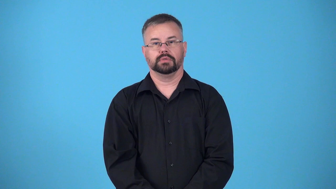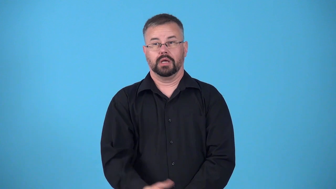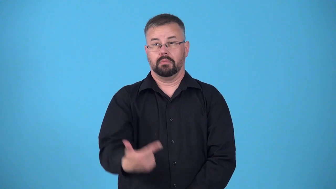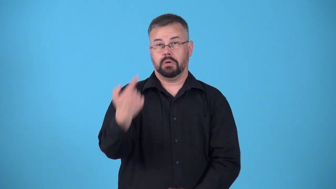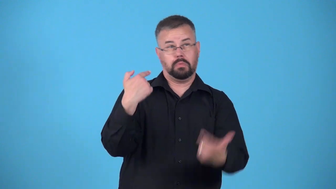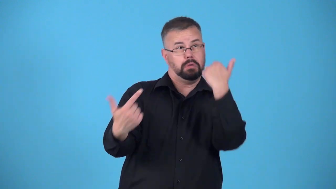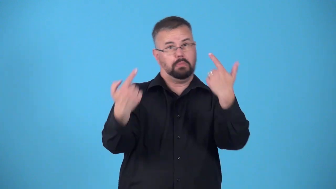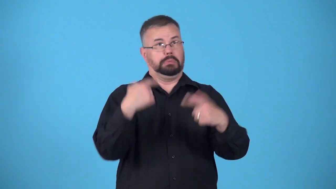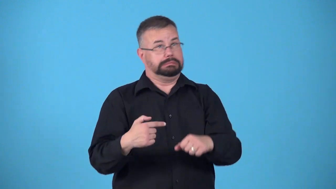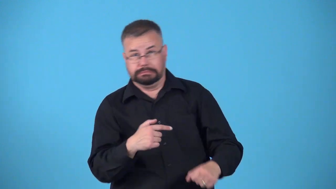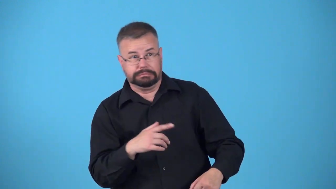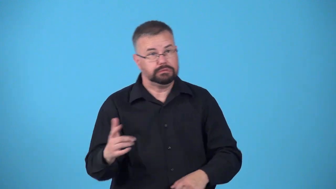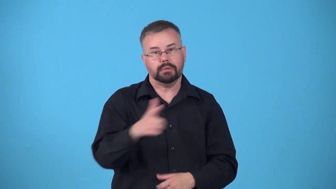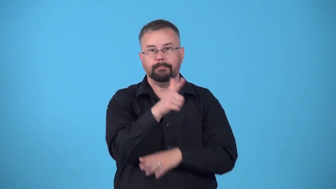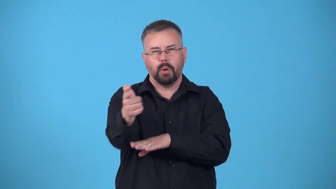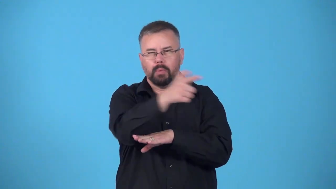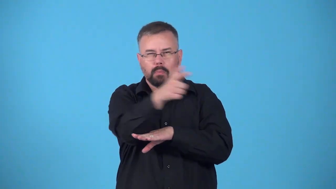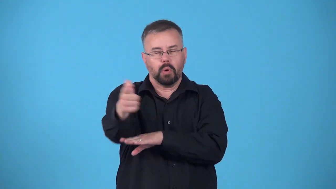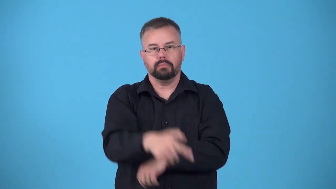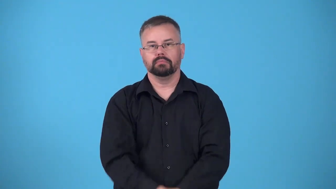shoot back, shoot back at, return fire